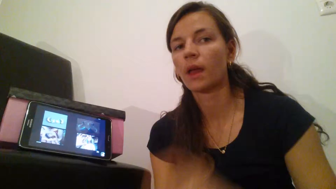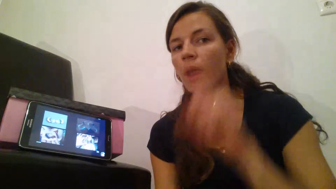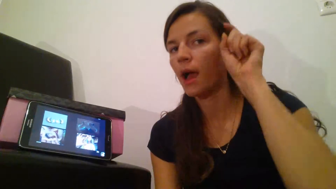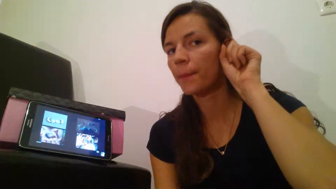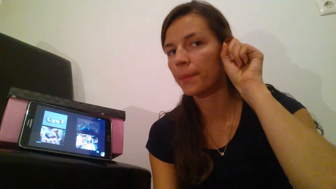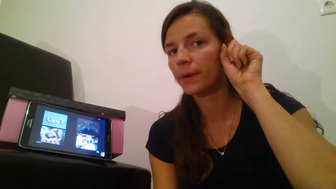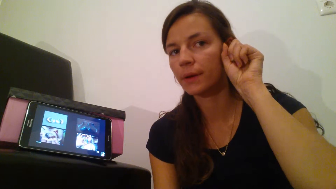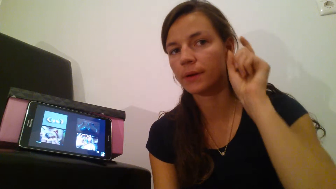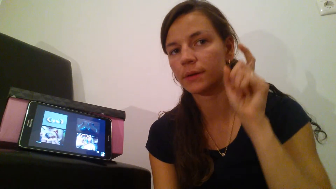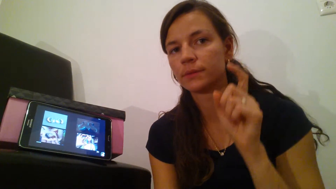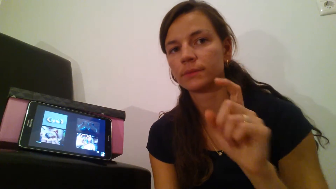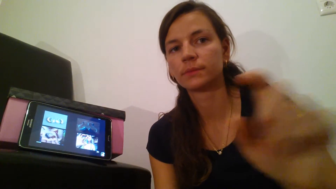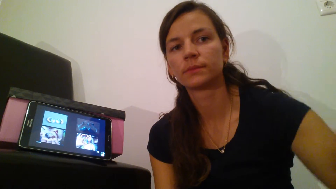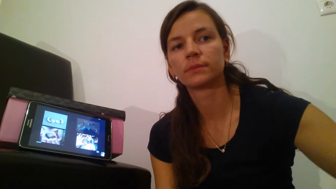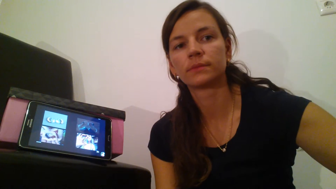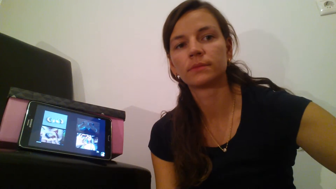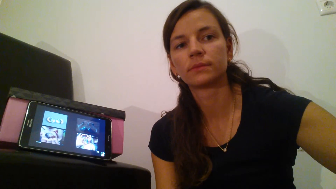hearingaid